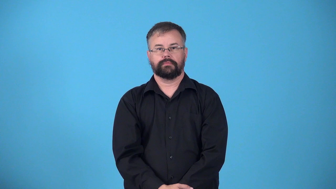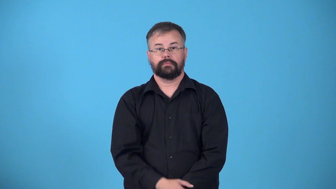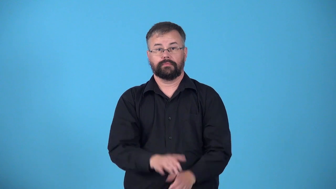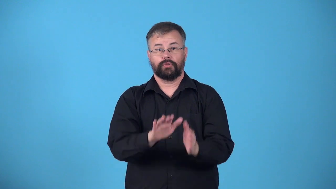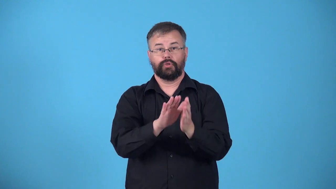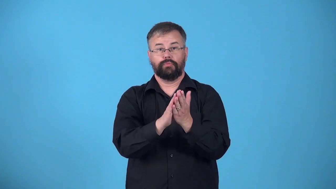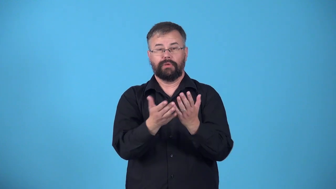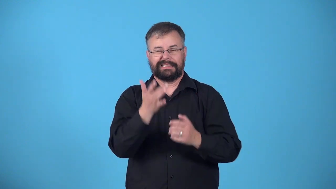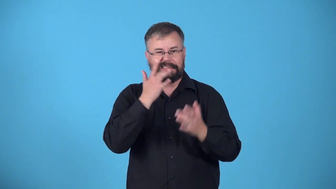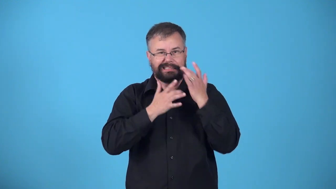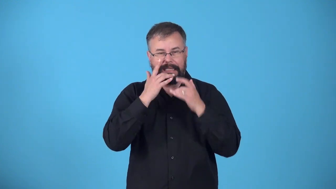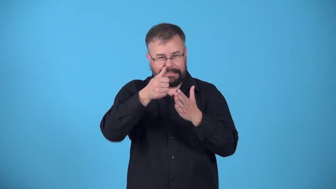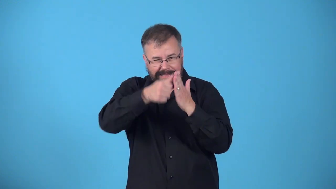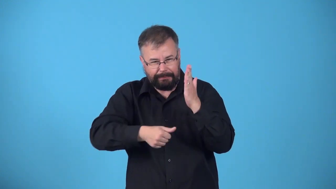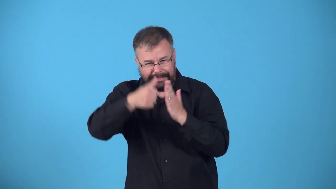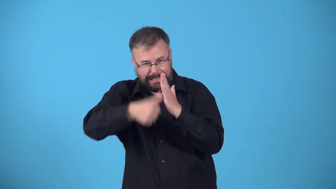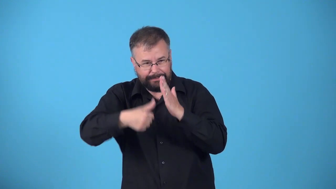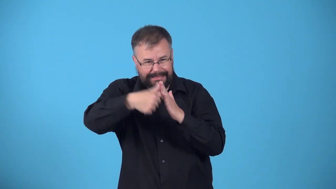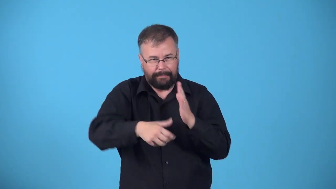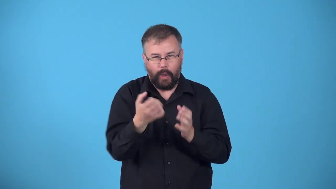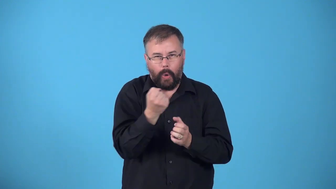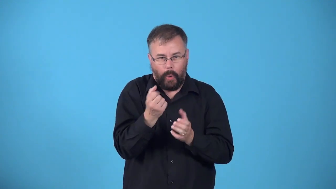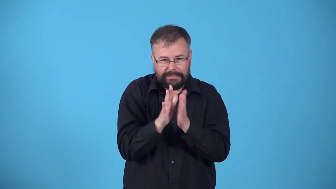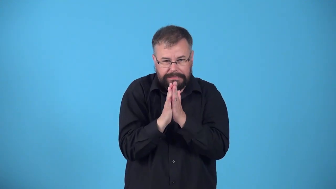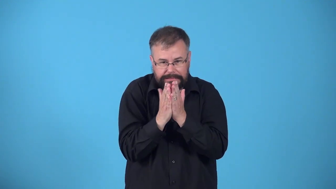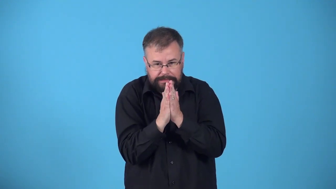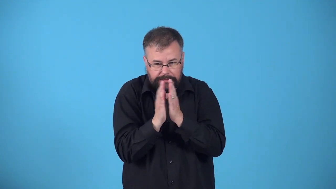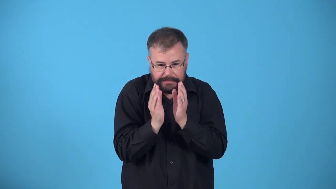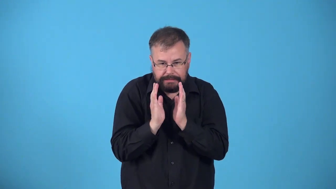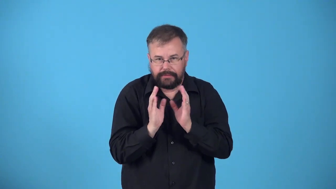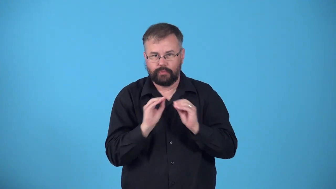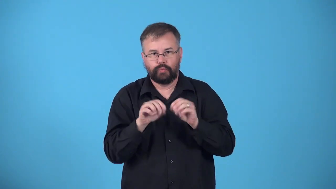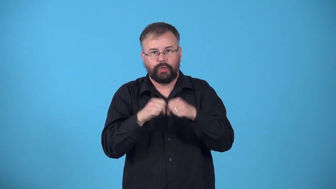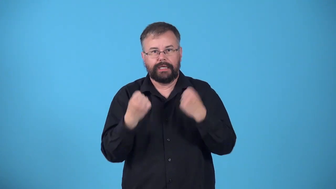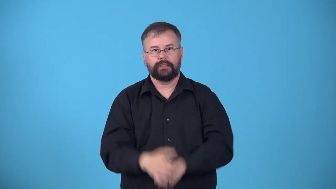hold together